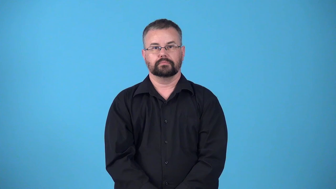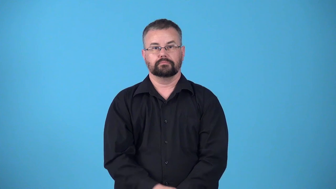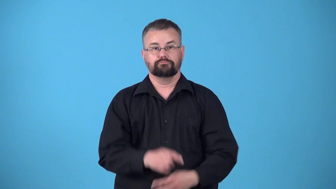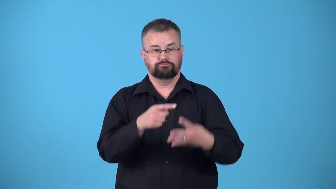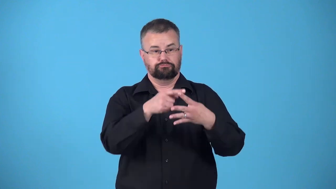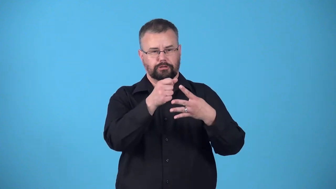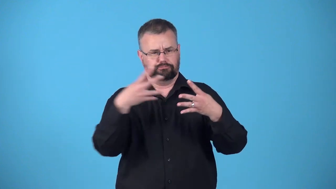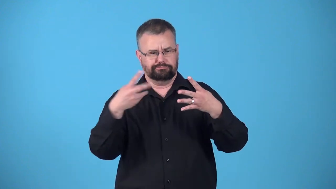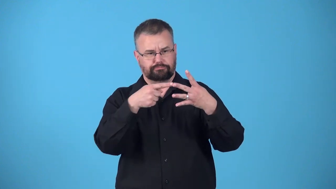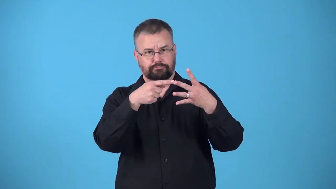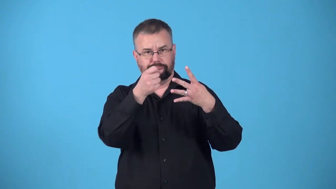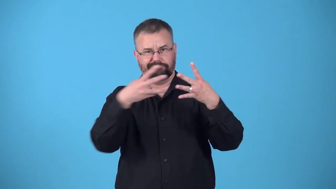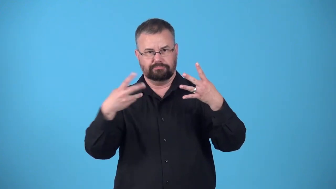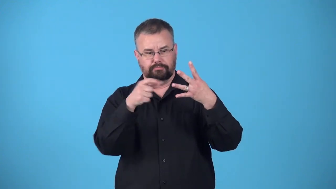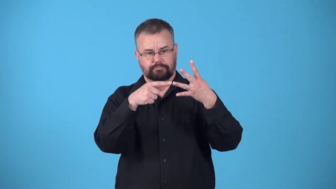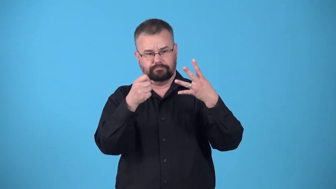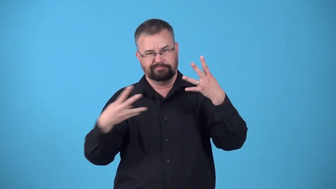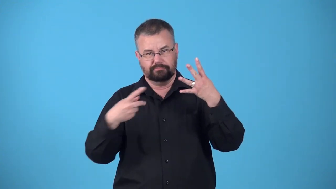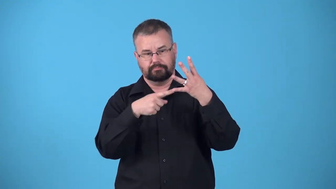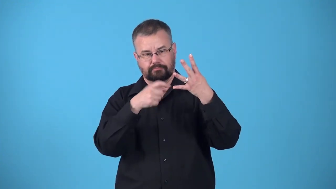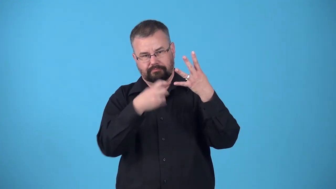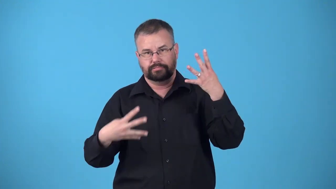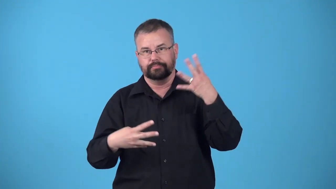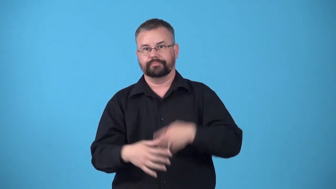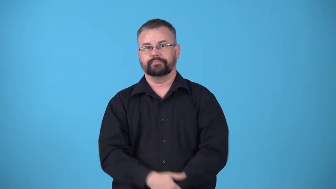blow by blow